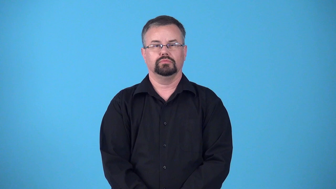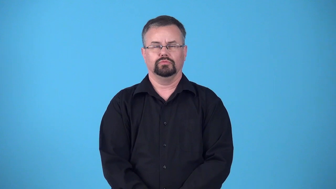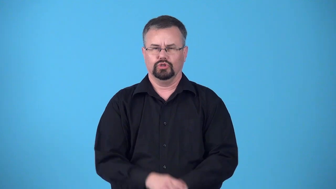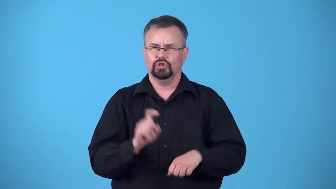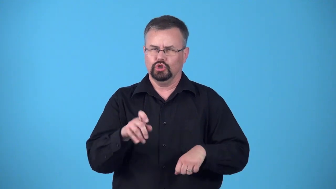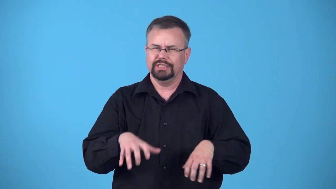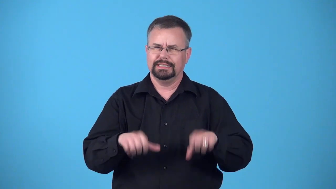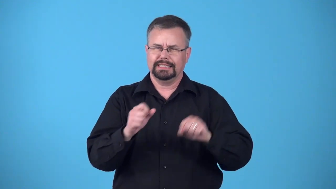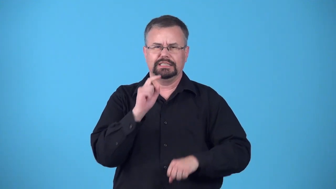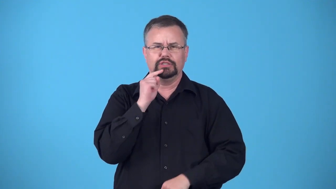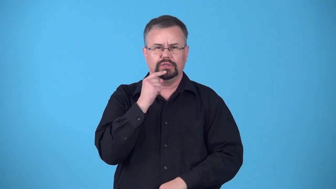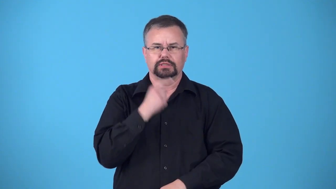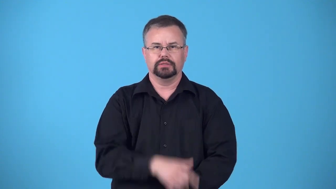not to be sneezed at